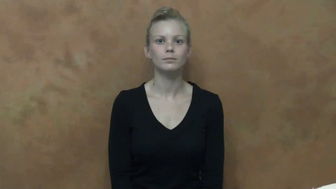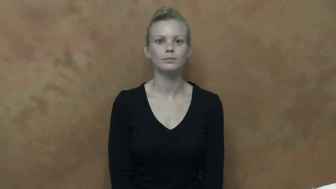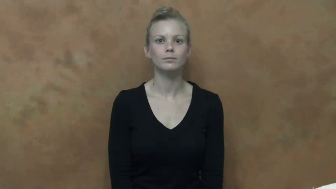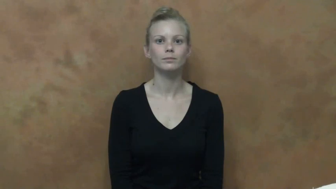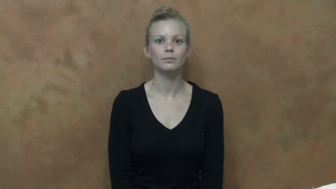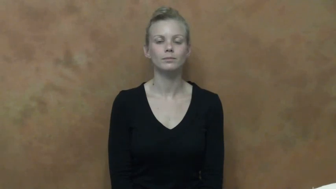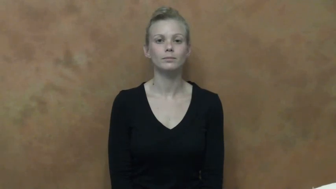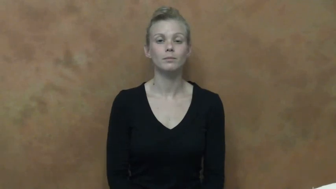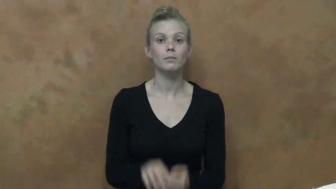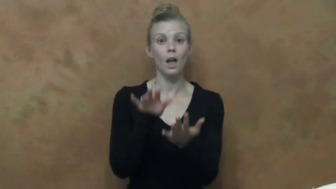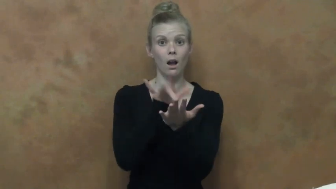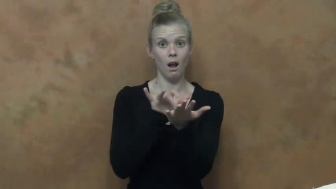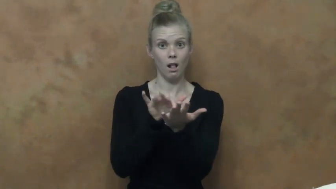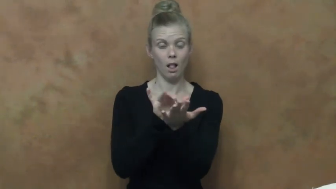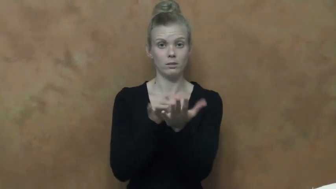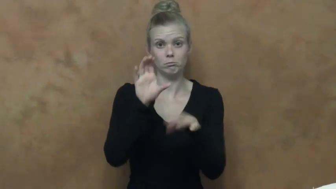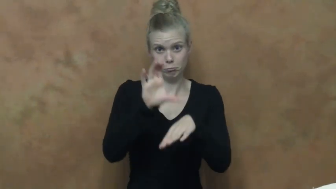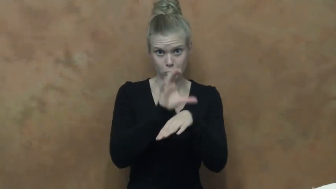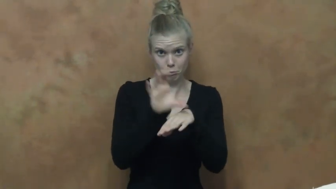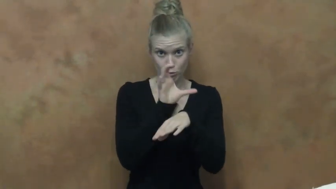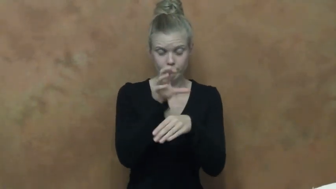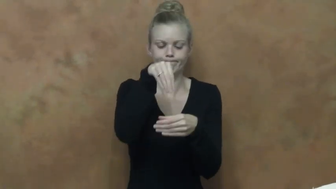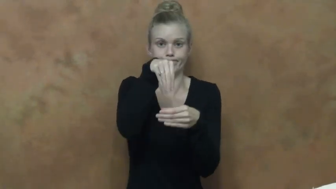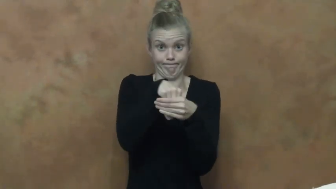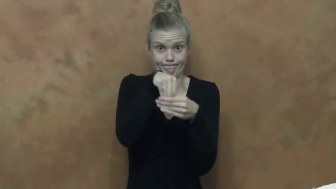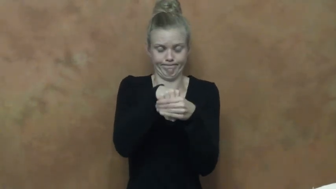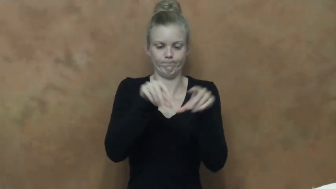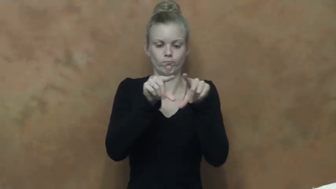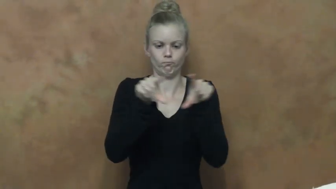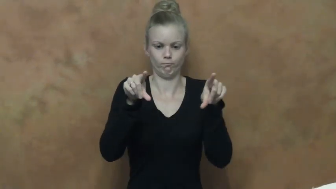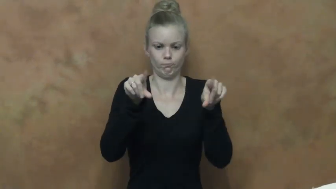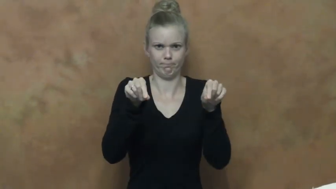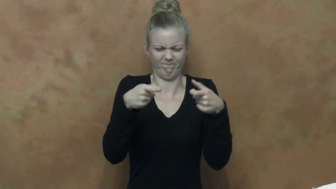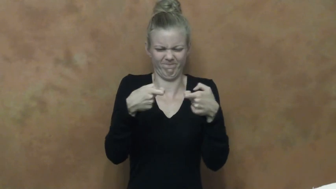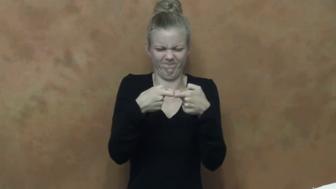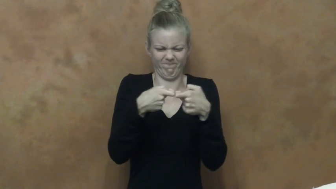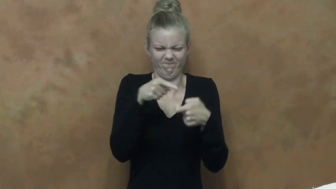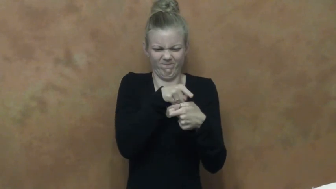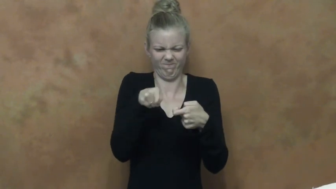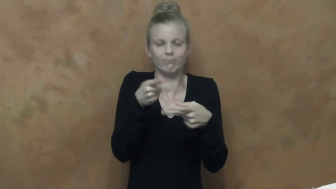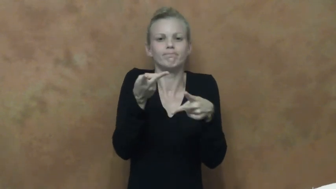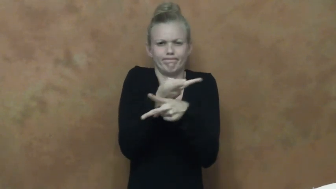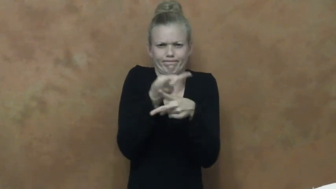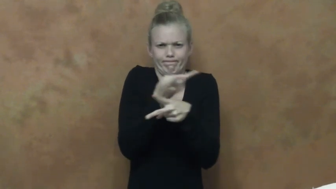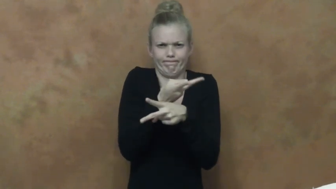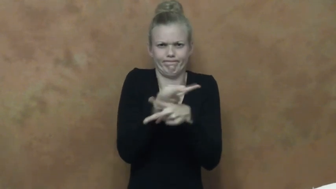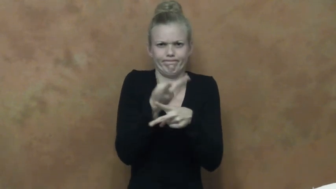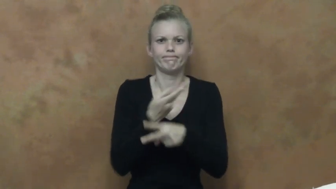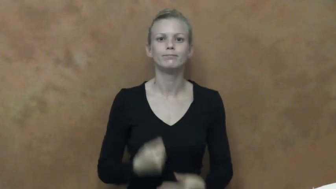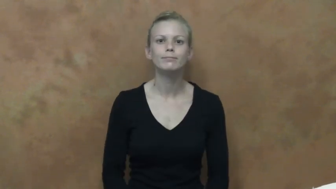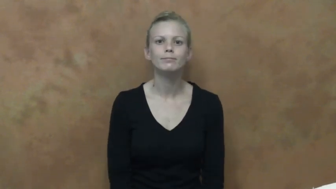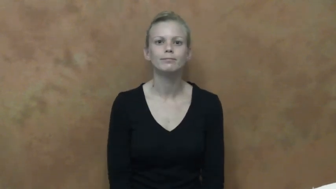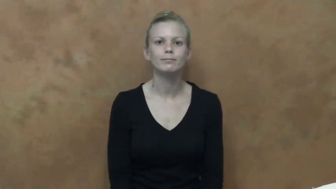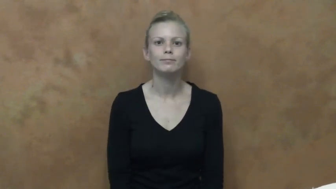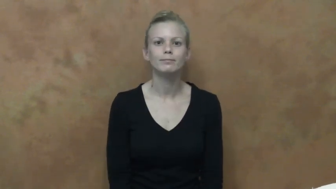accumulator